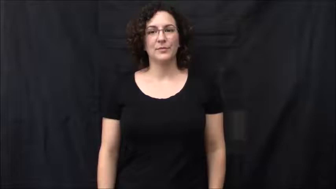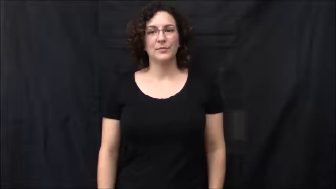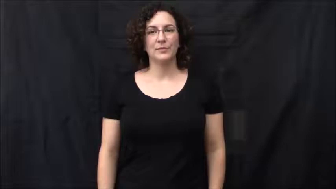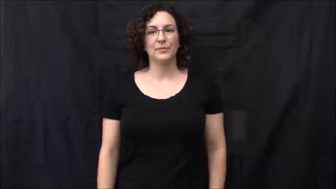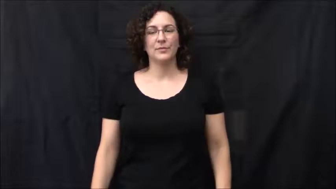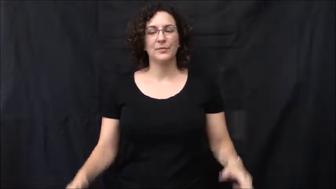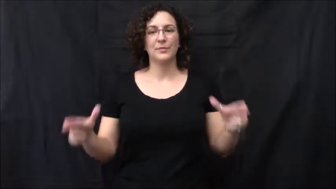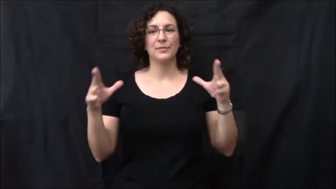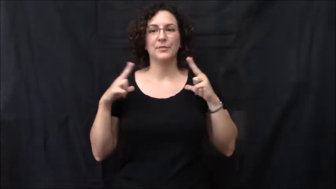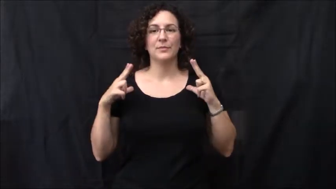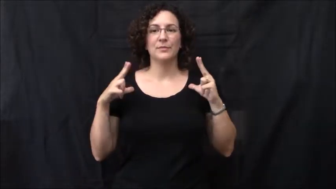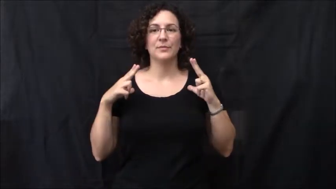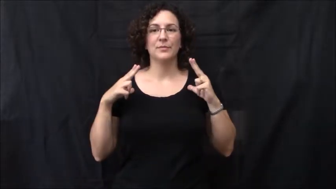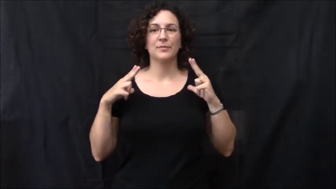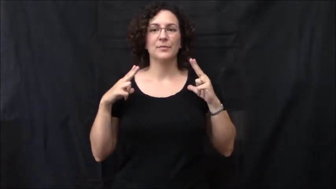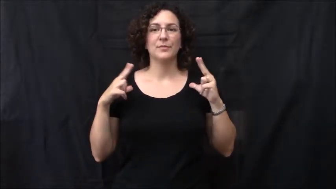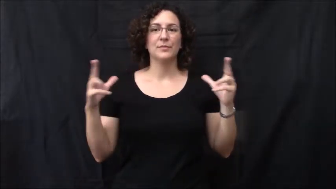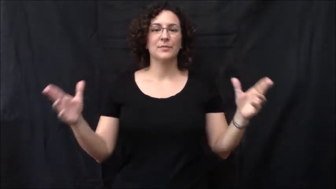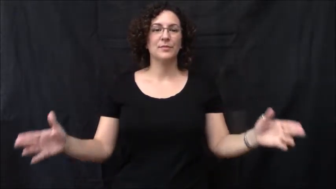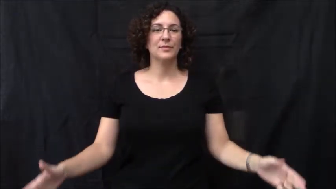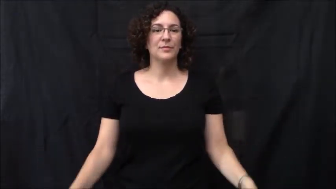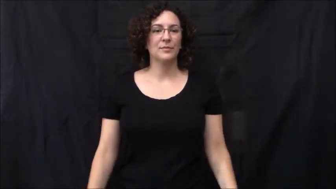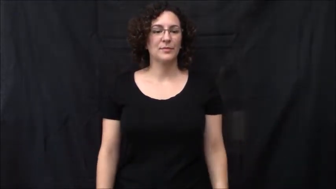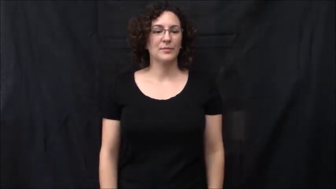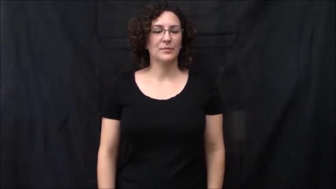Holiday